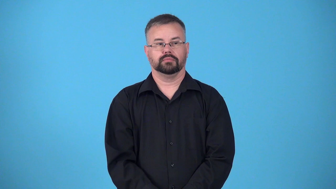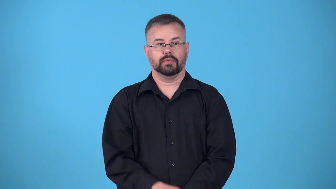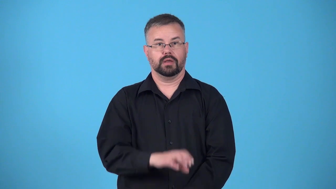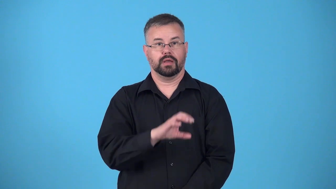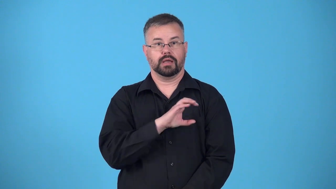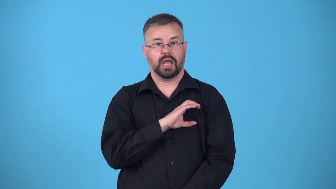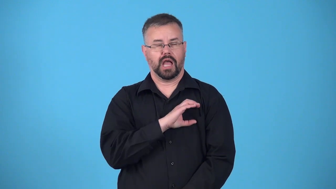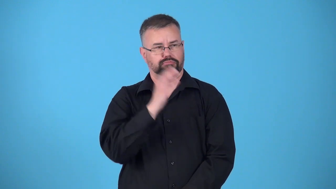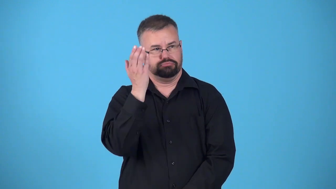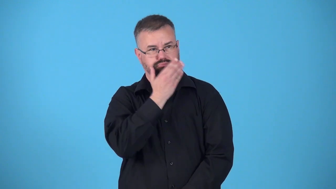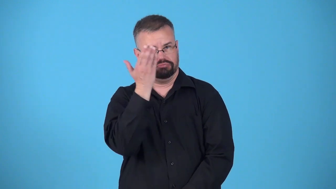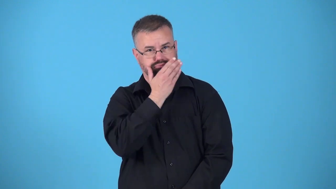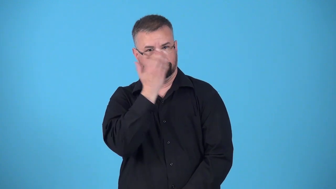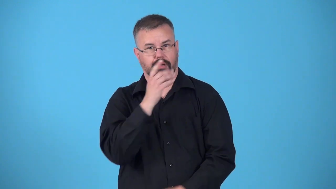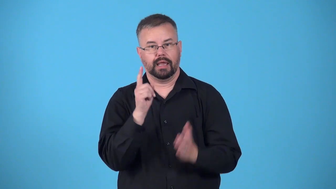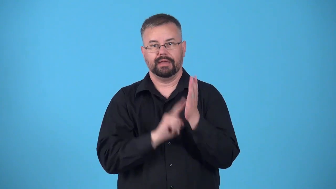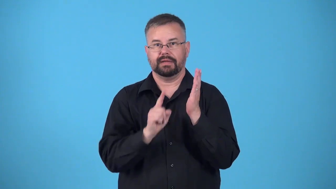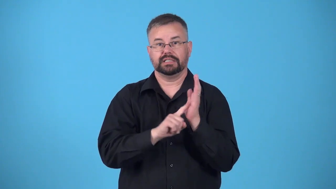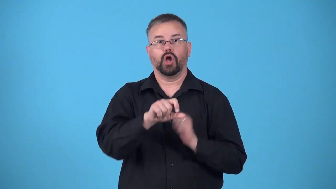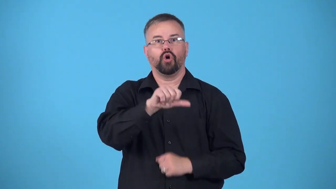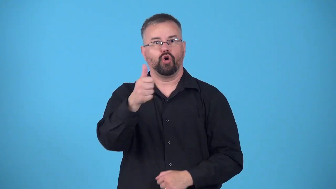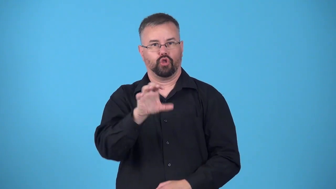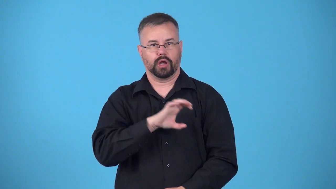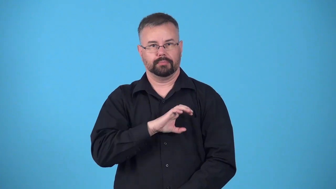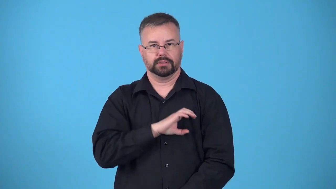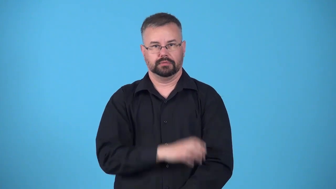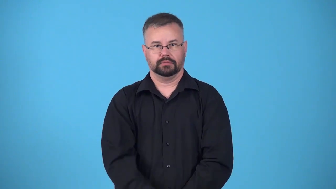shoofly police